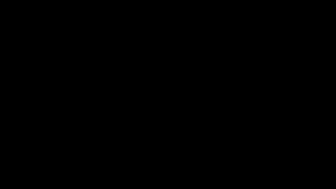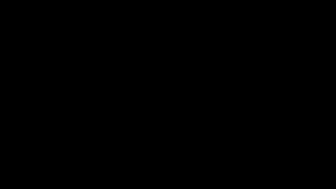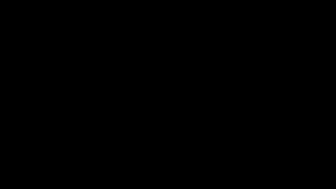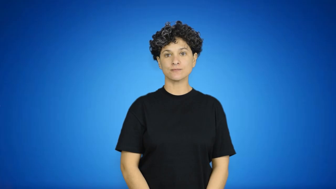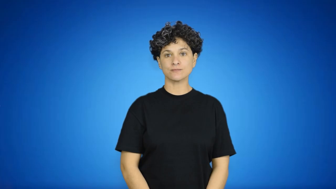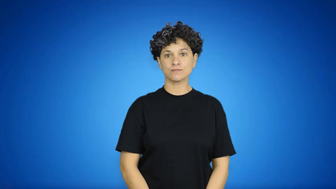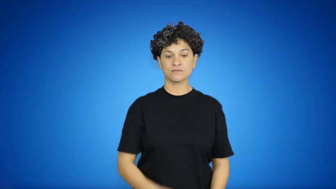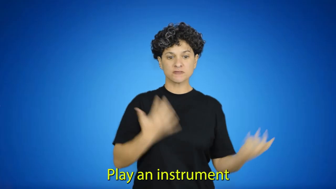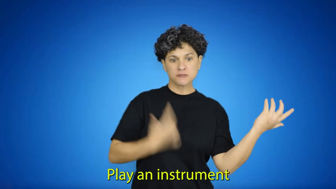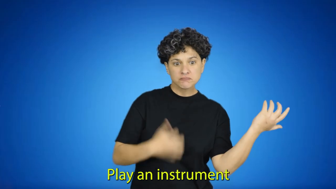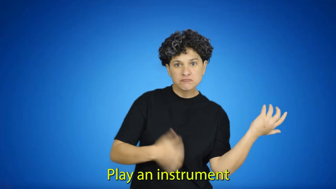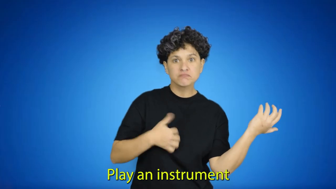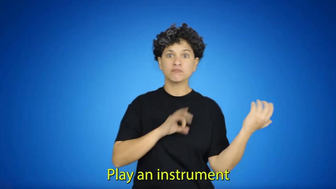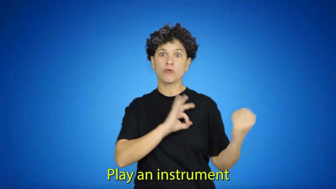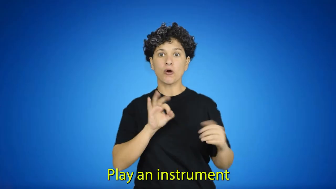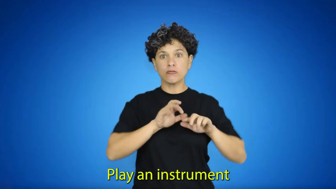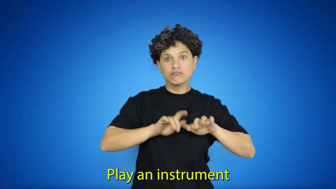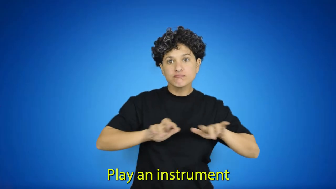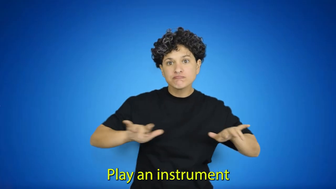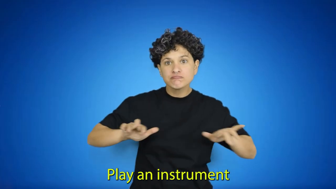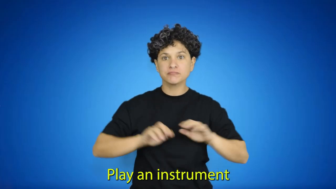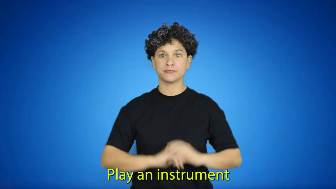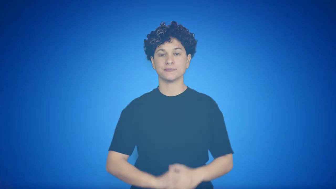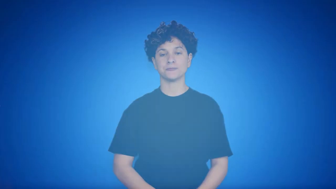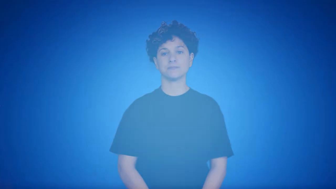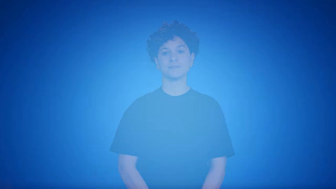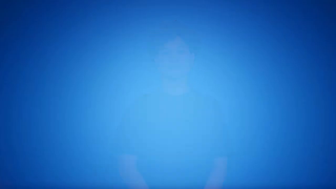Play an instrument